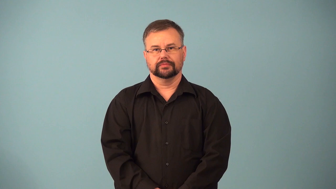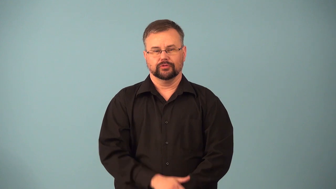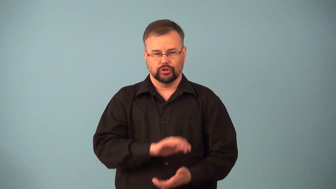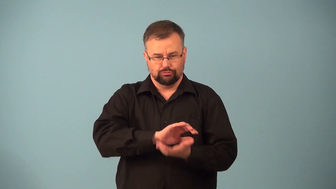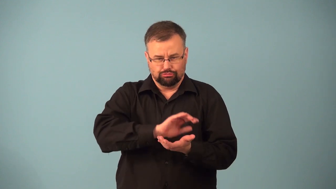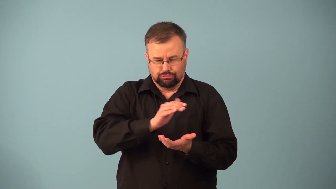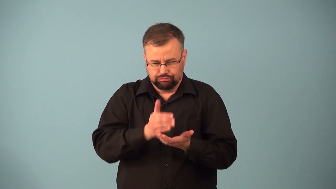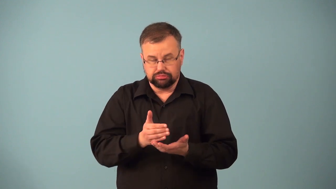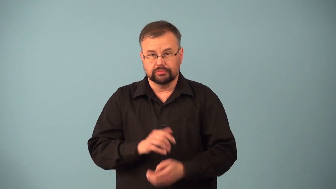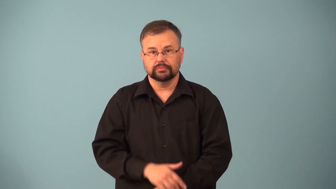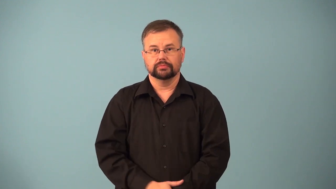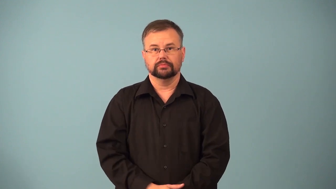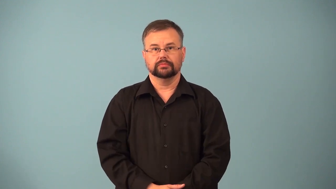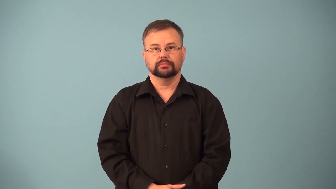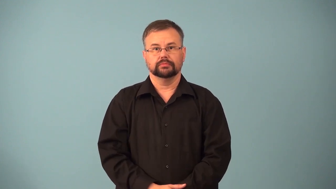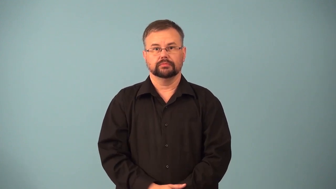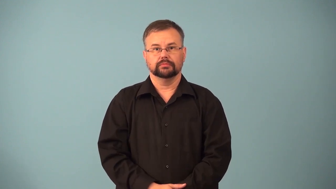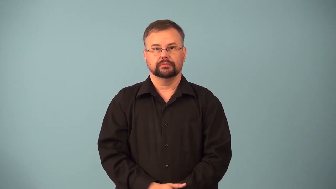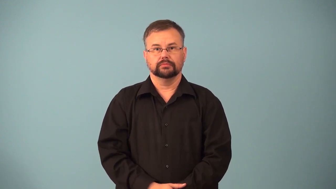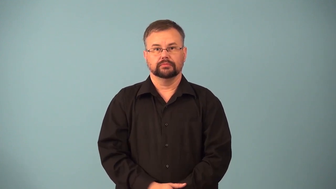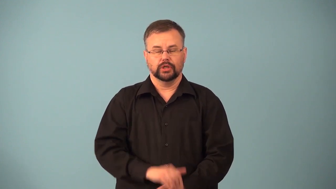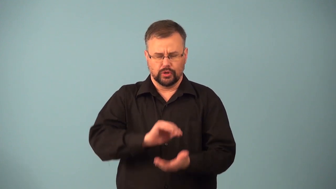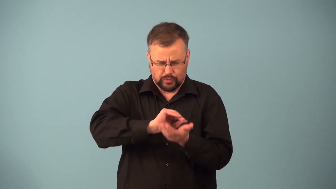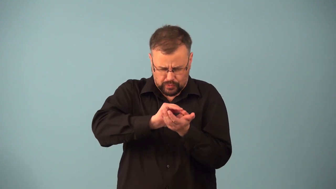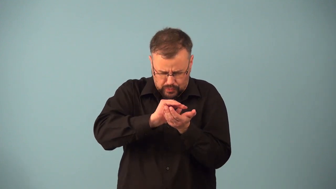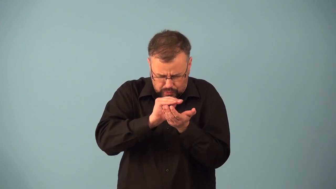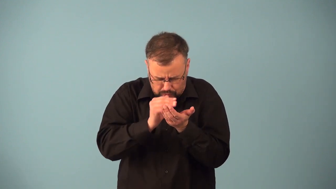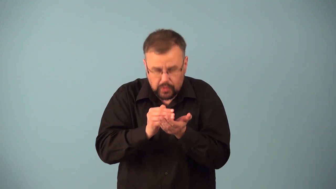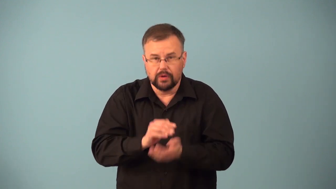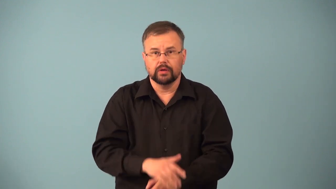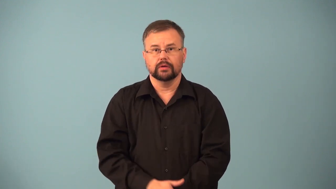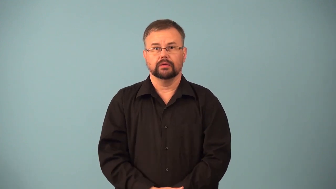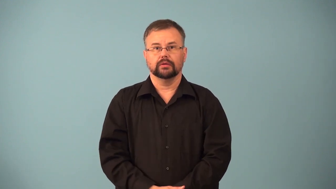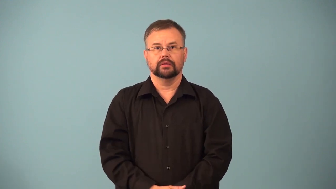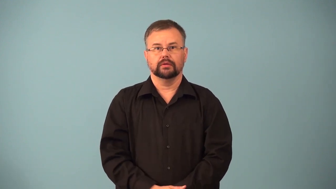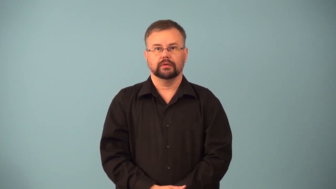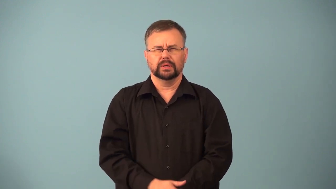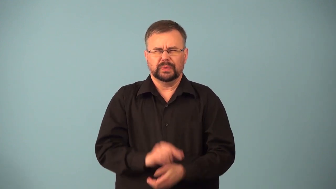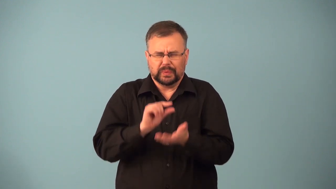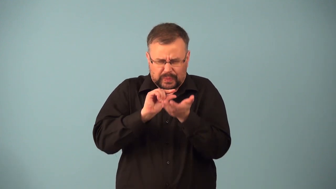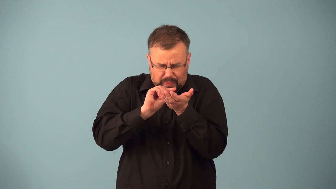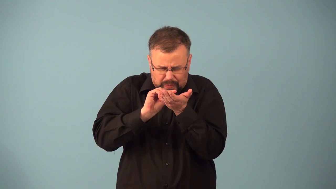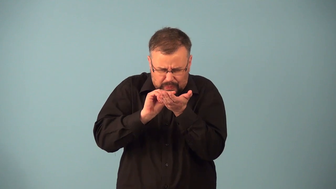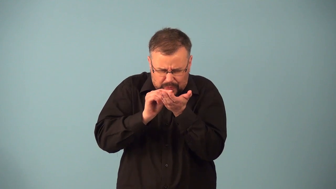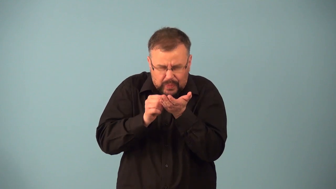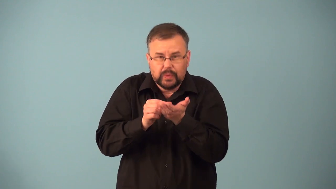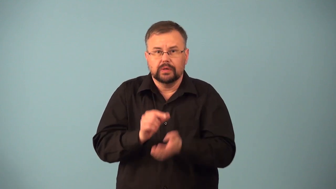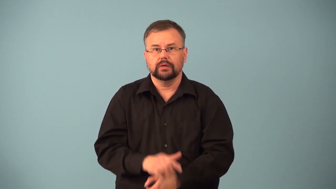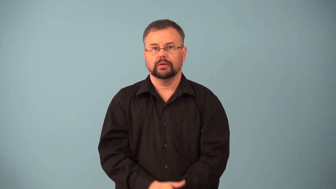little,littler,littlest, smaller,smallest